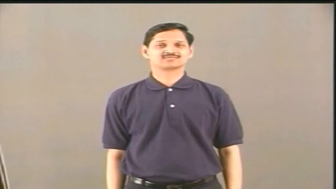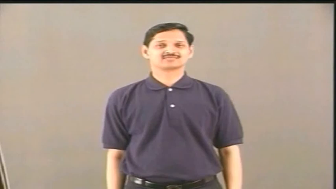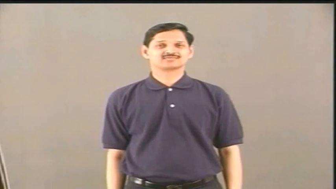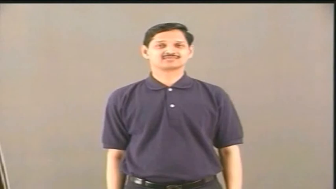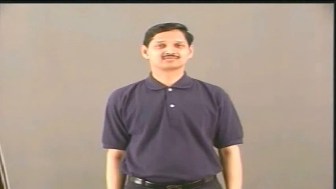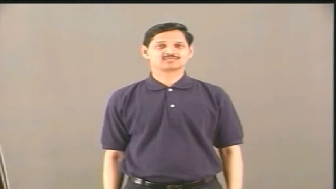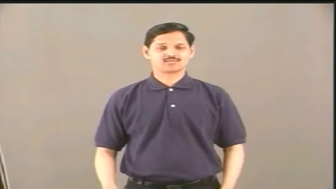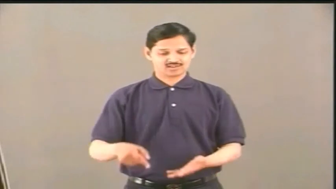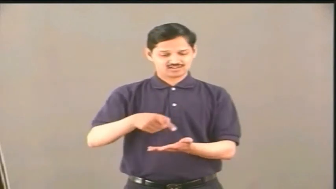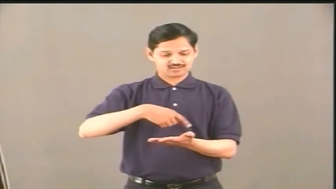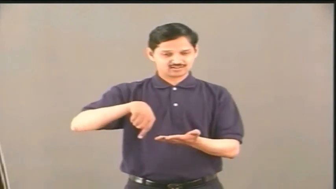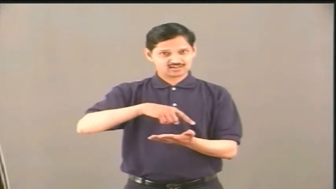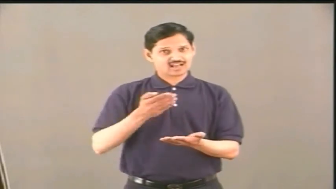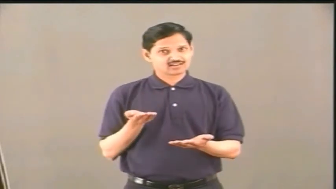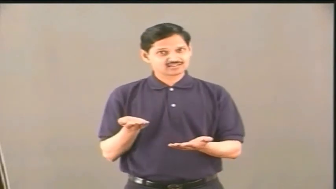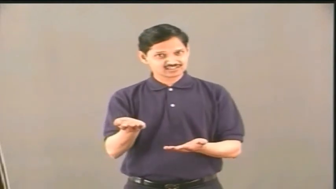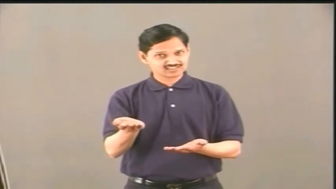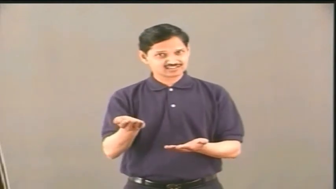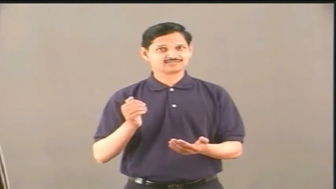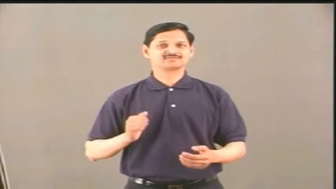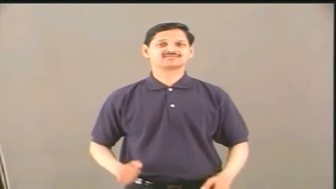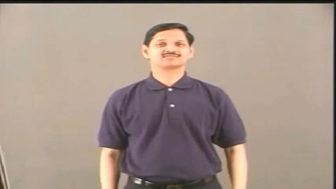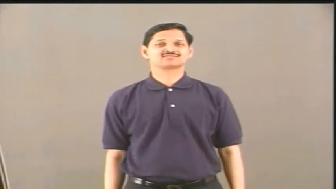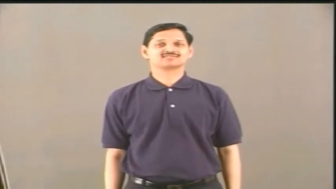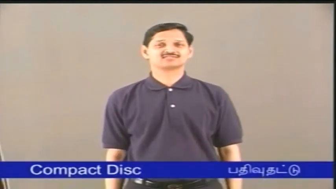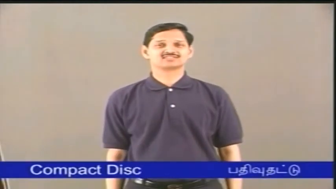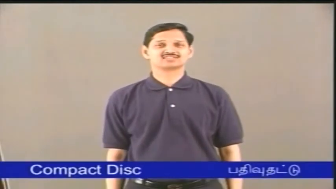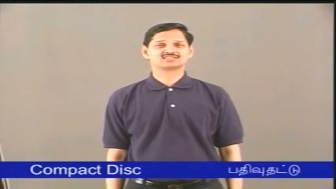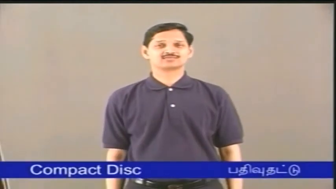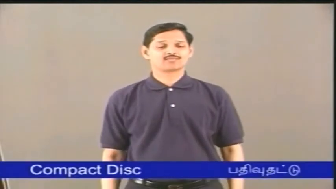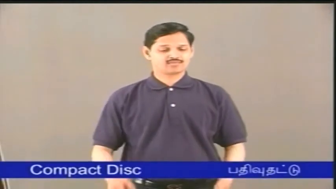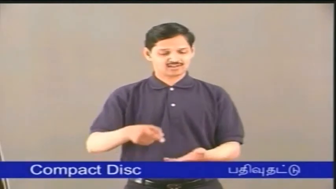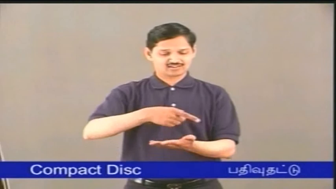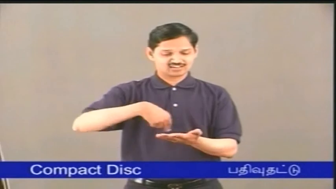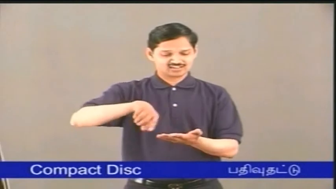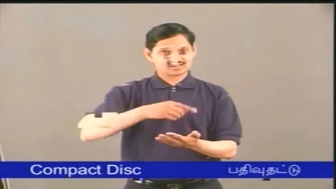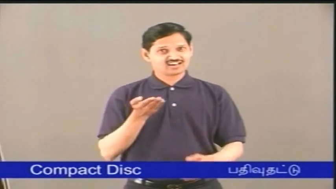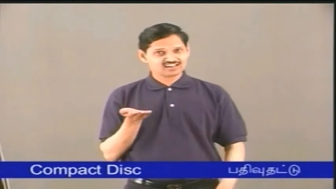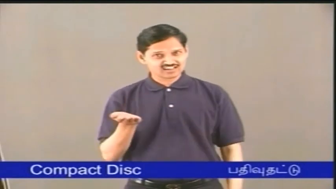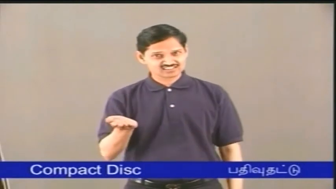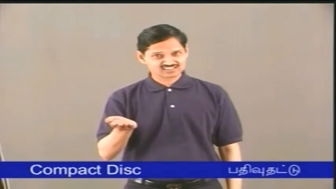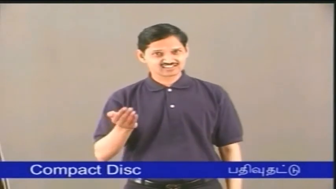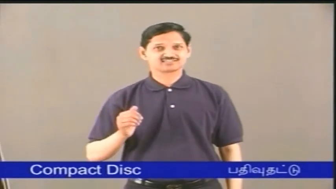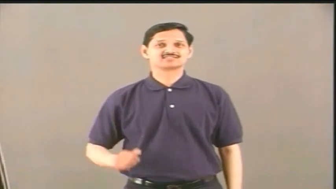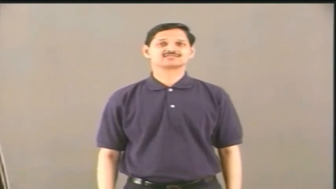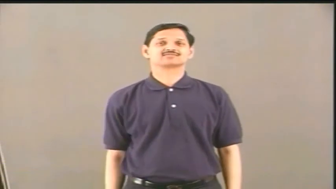compact disc